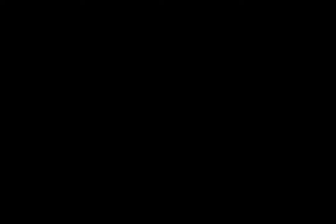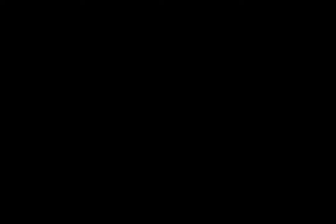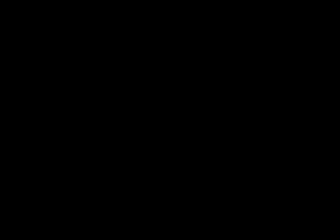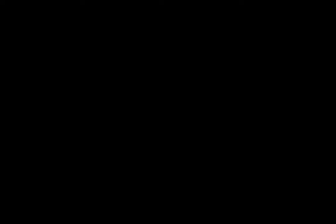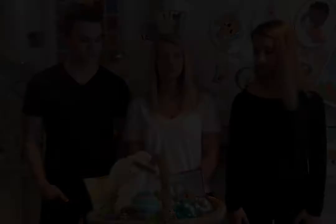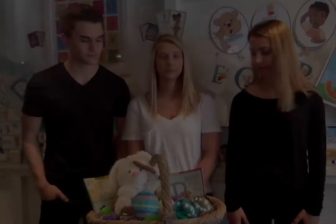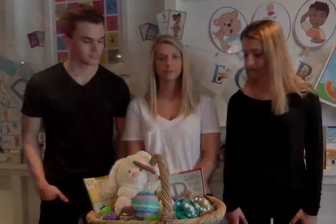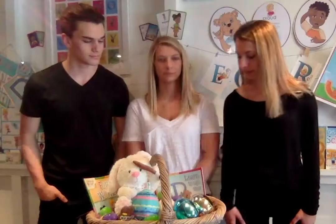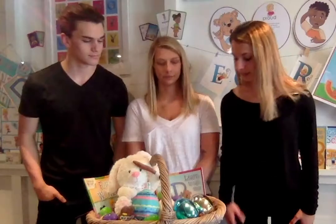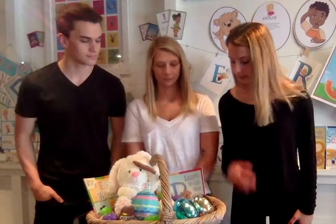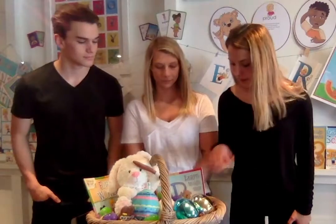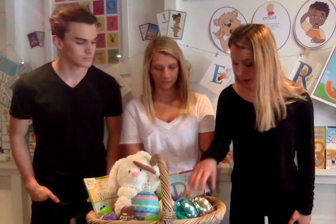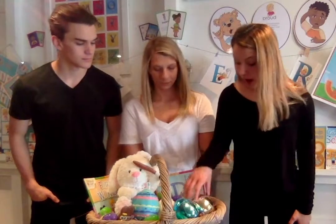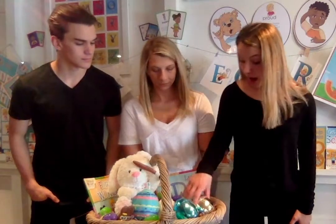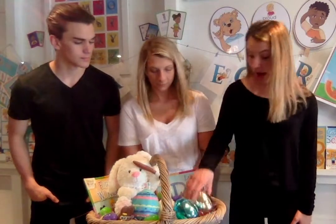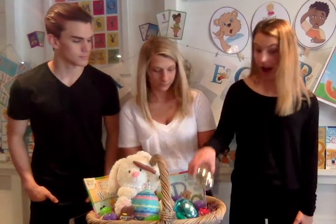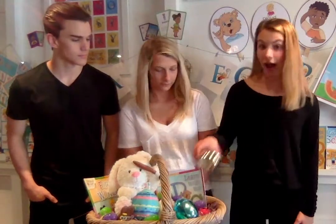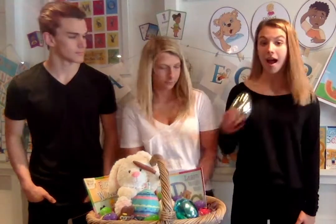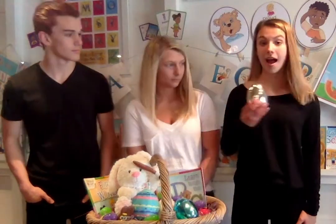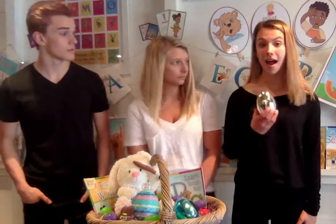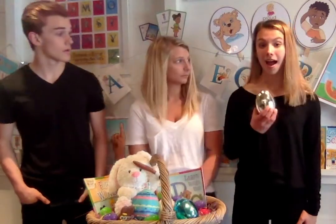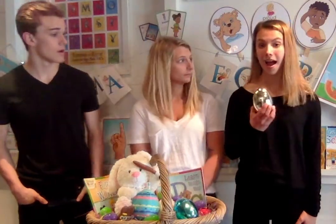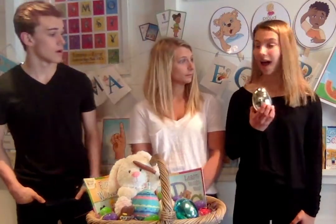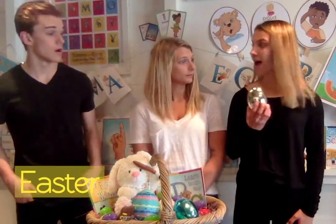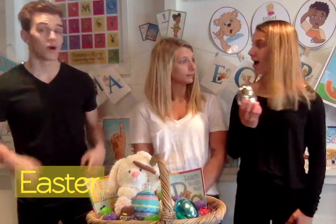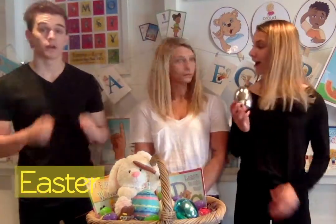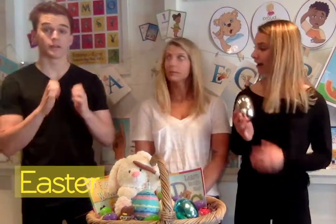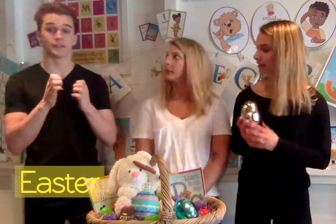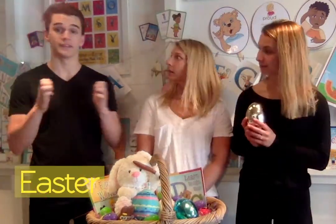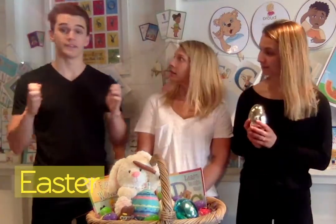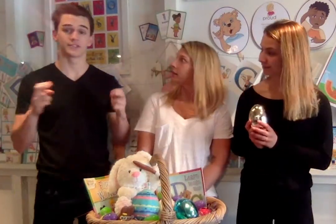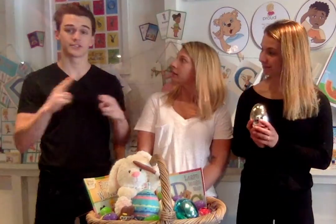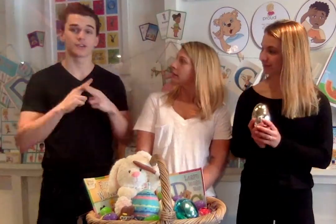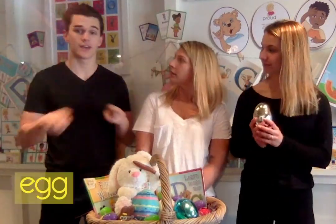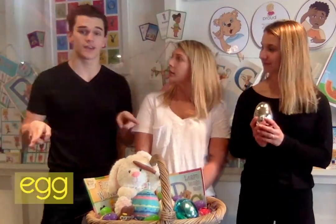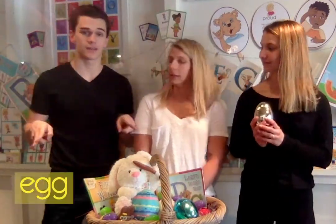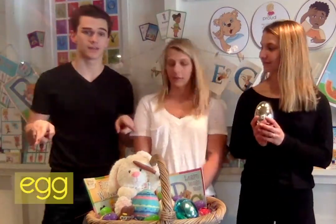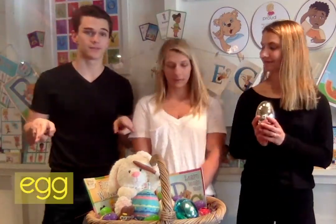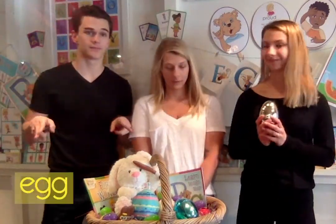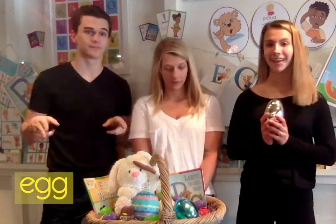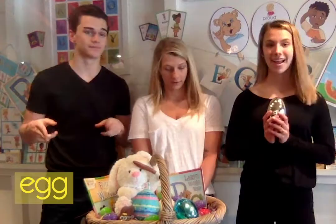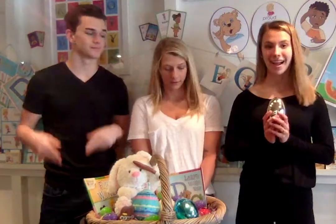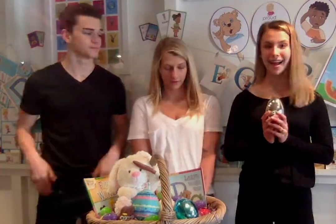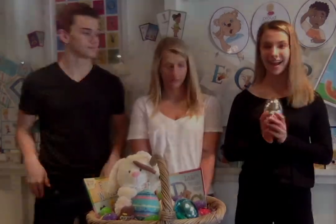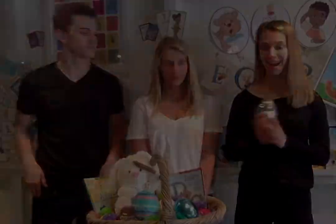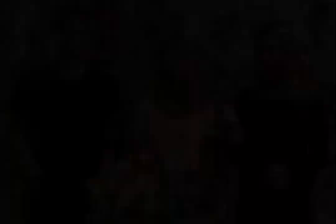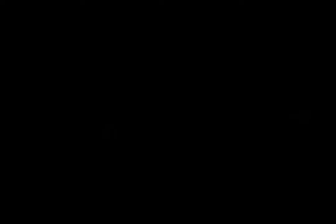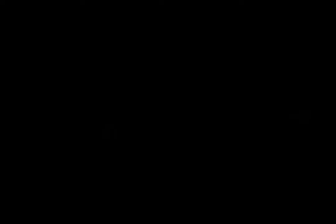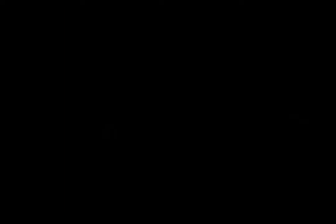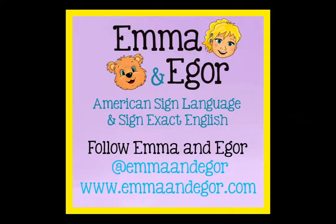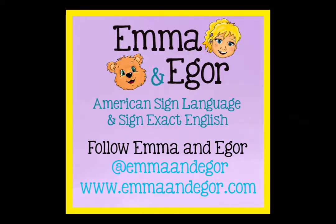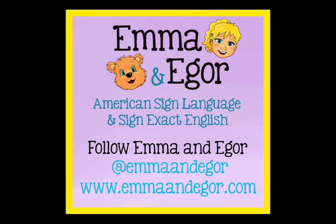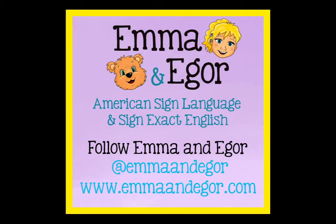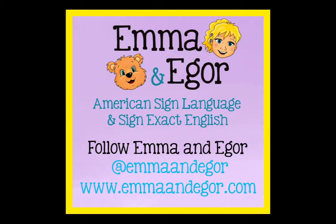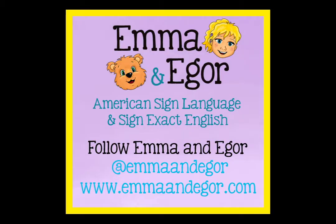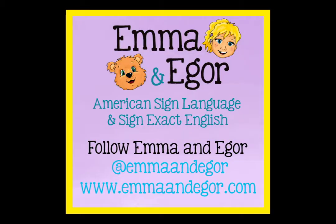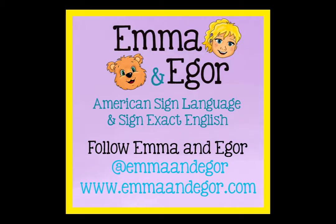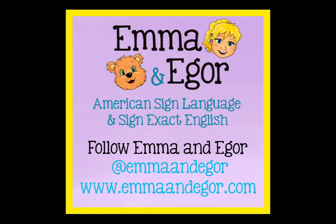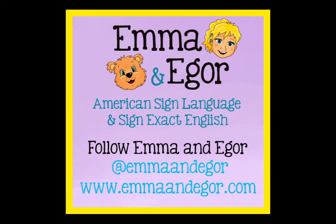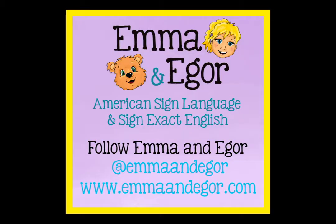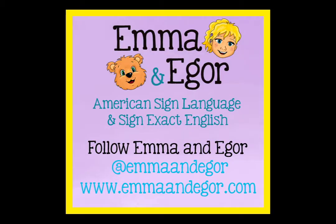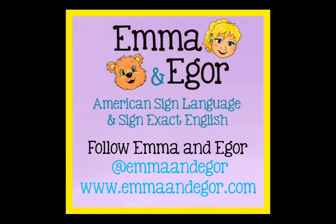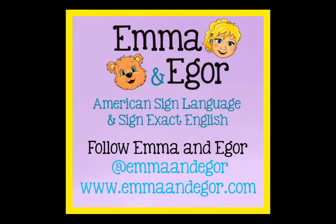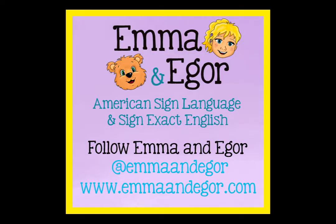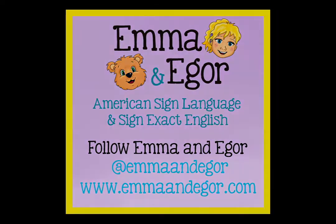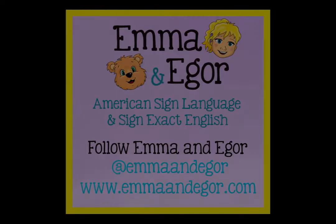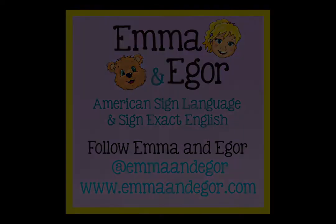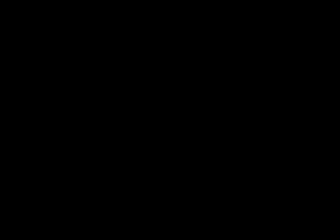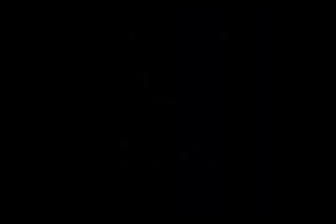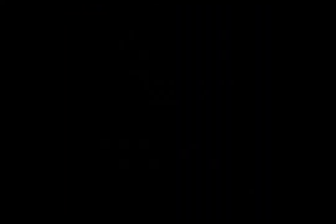Easter Egg